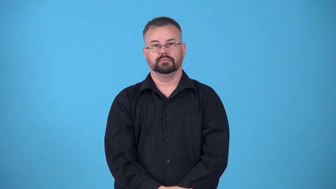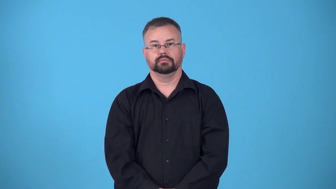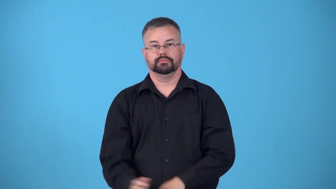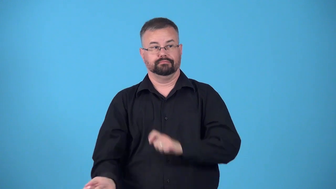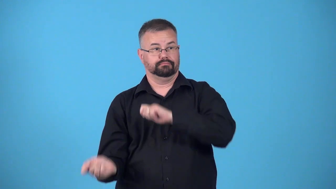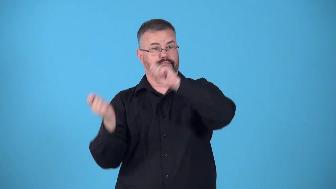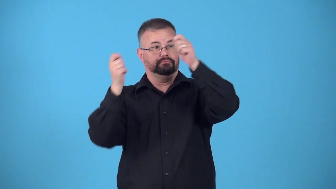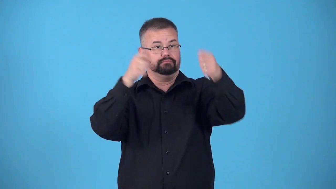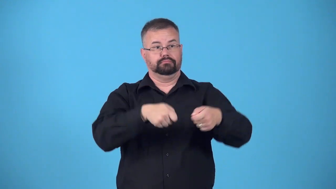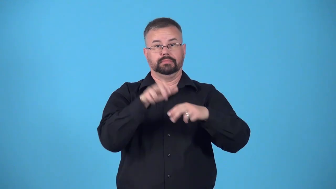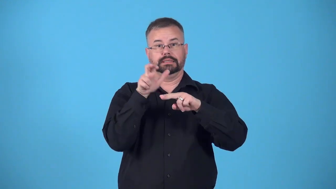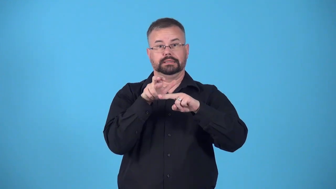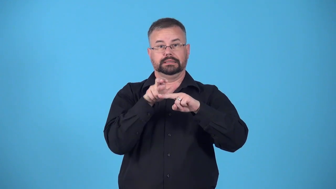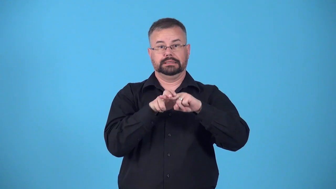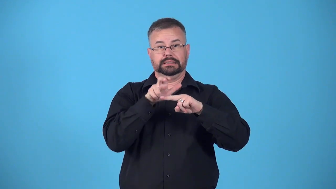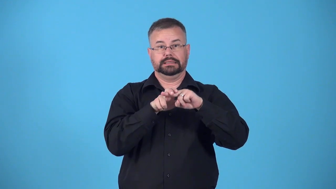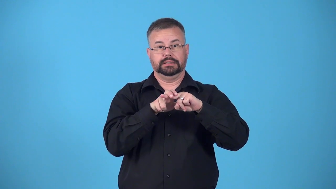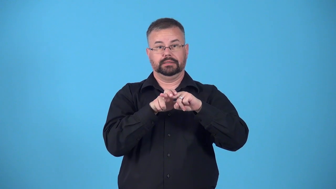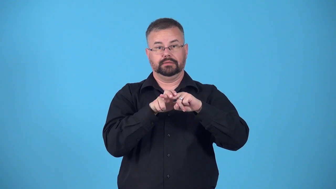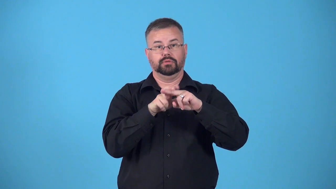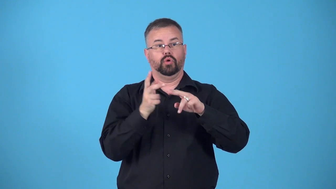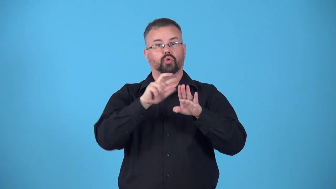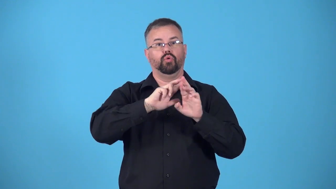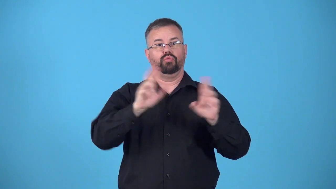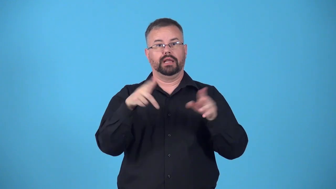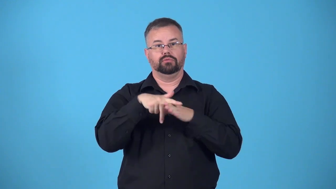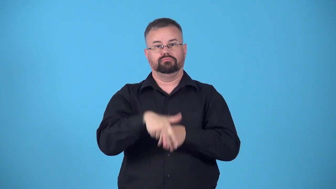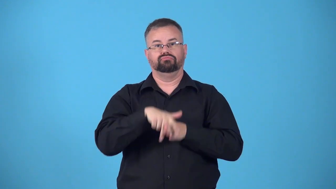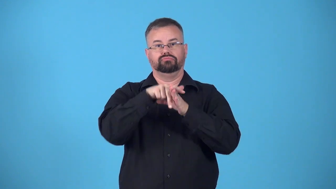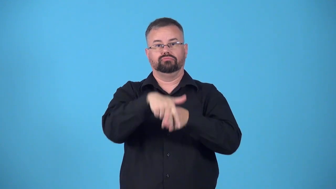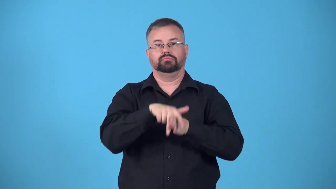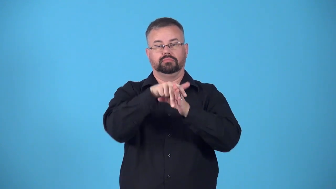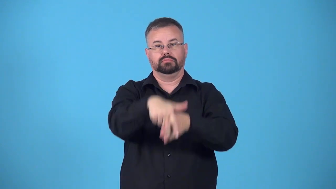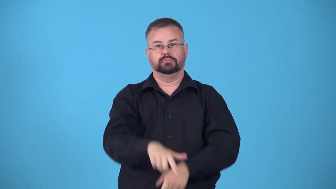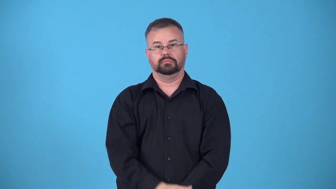saddle up